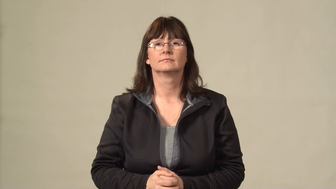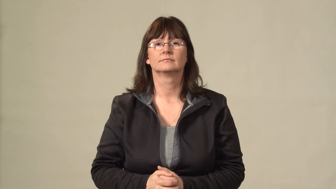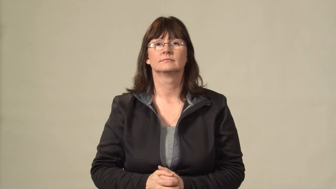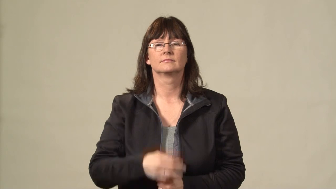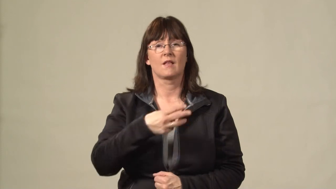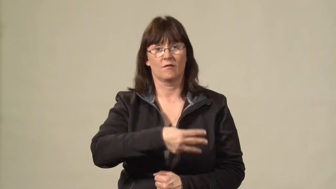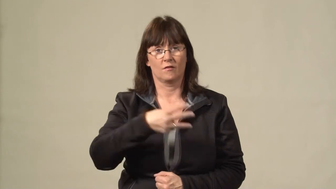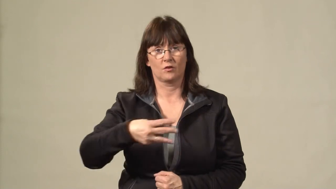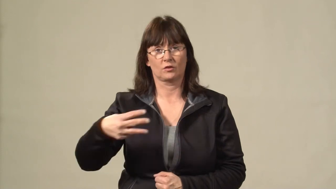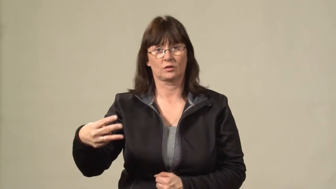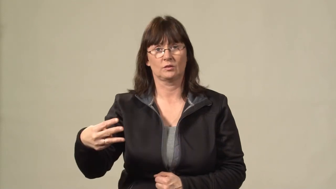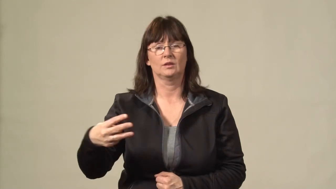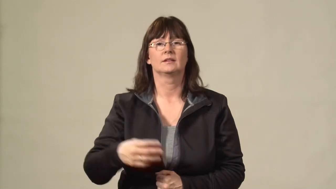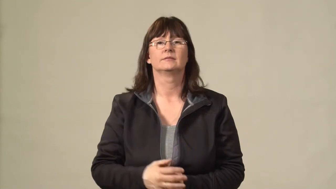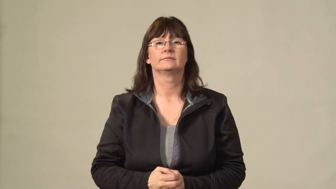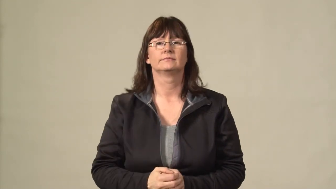Word